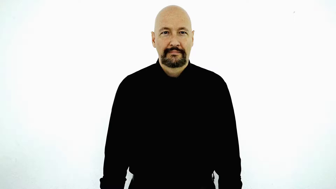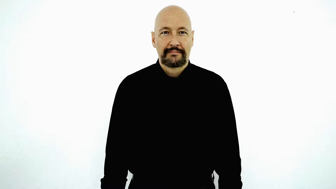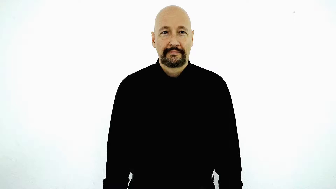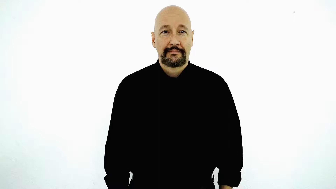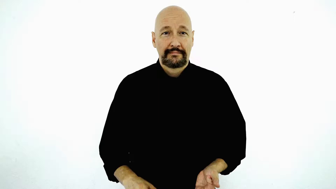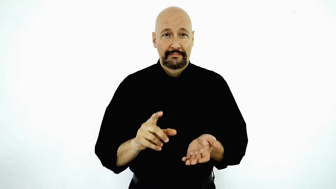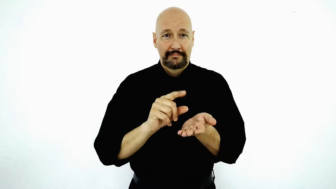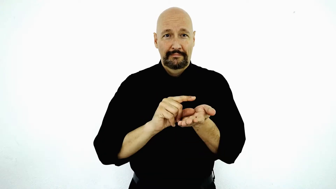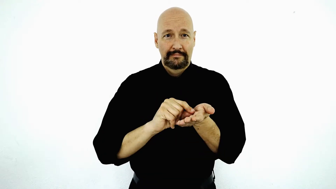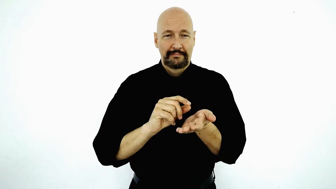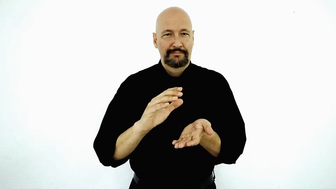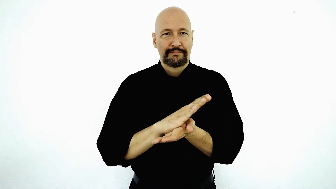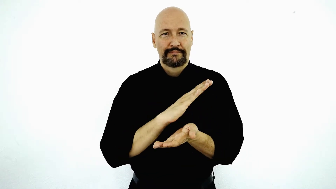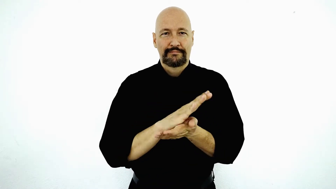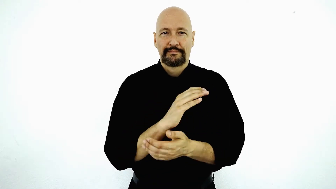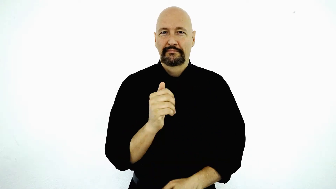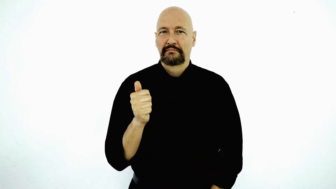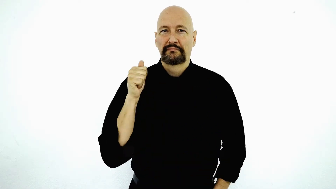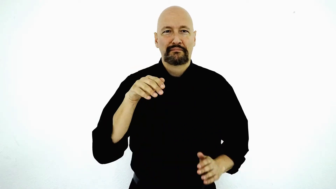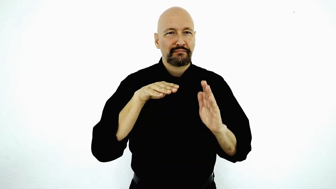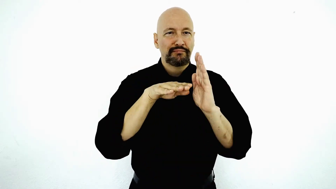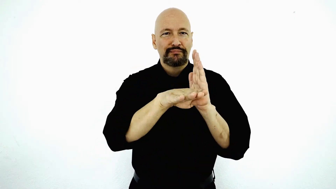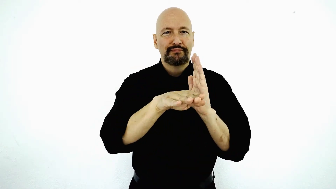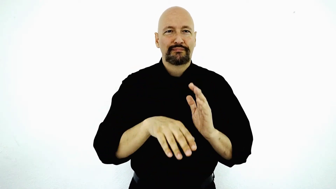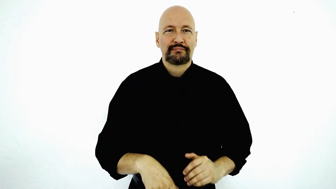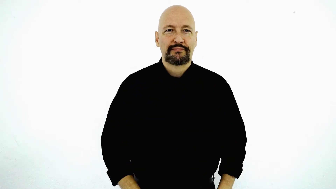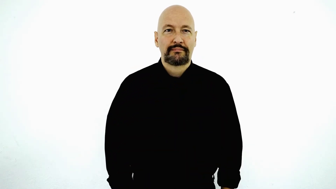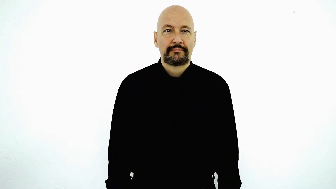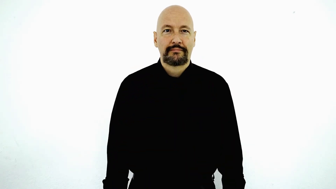PRINTER-won’t-paper-through